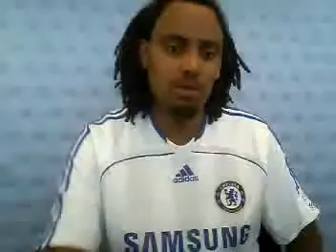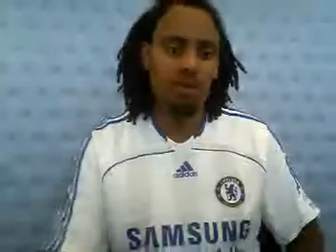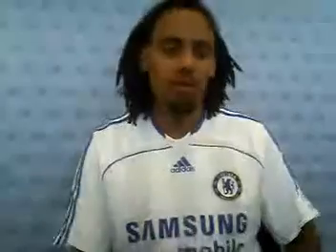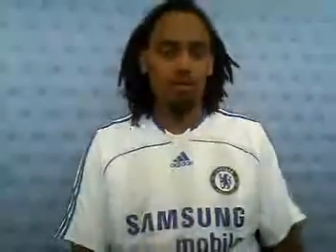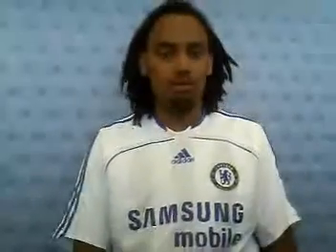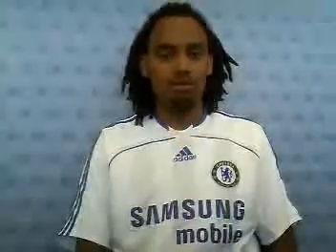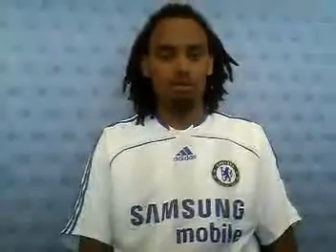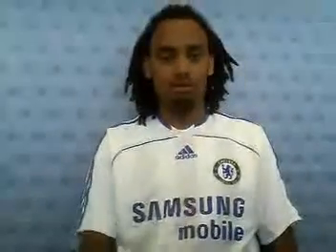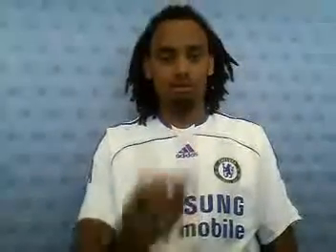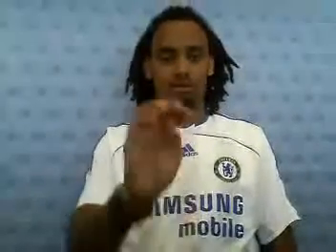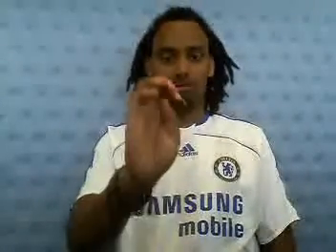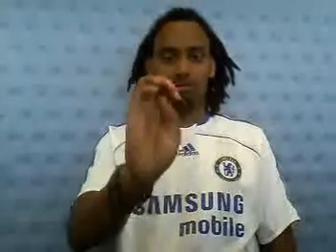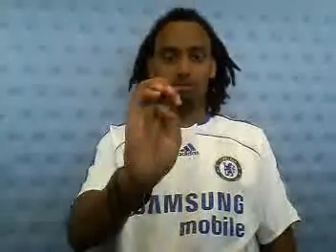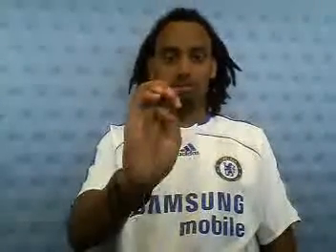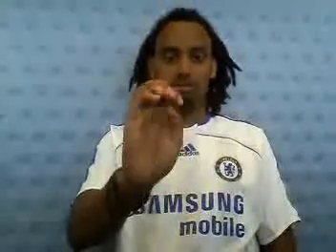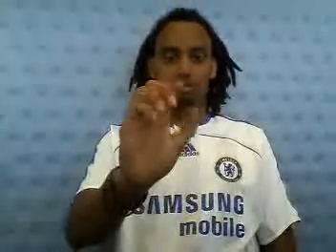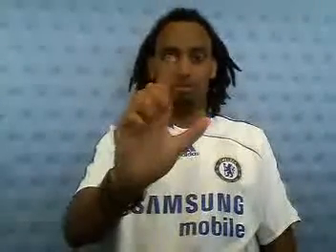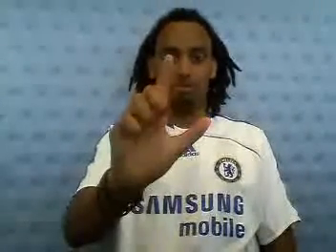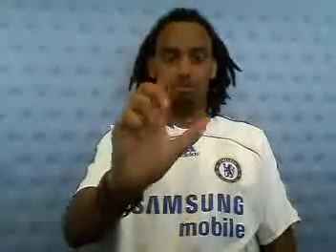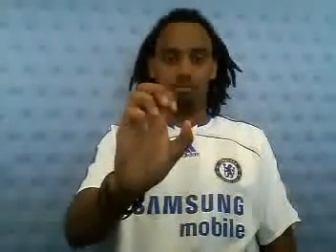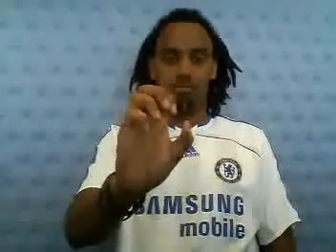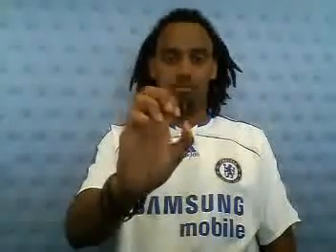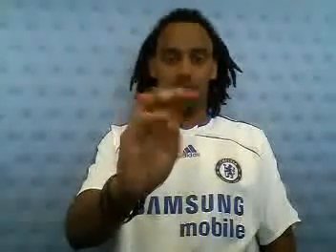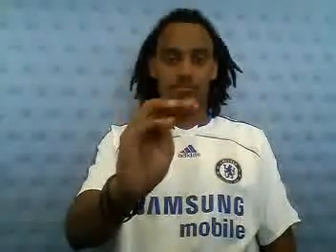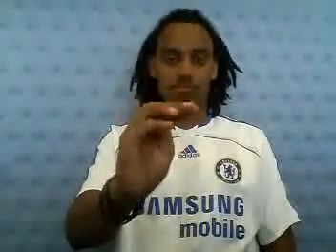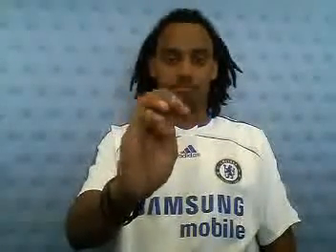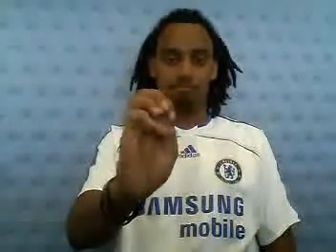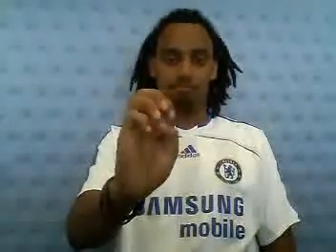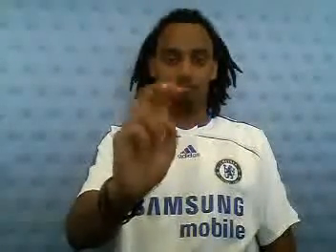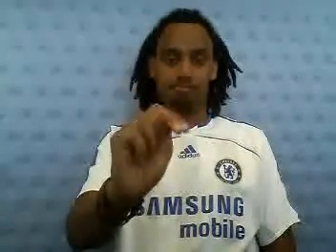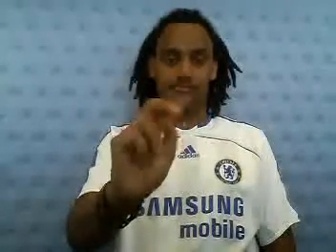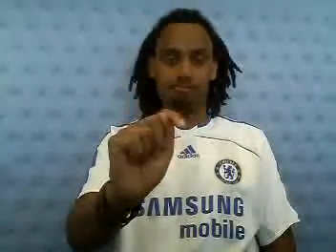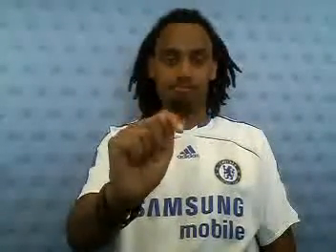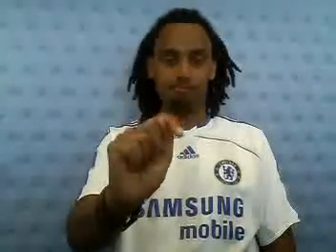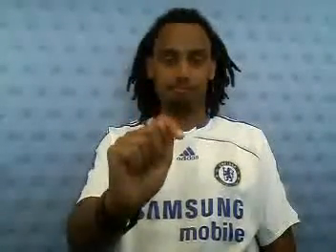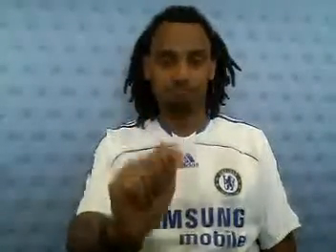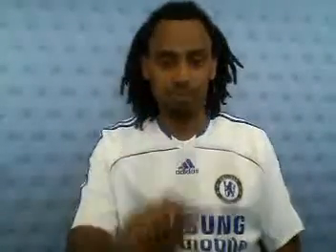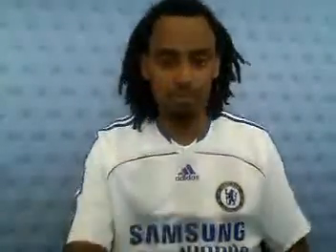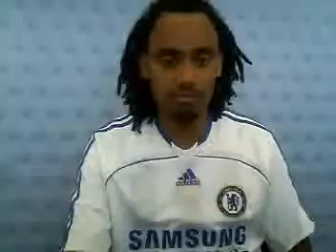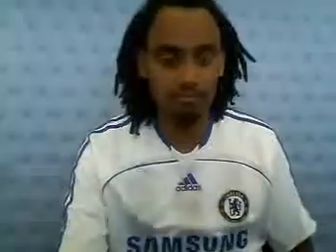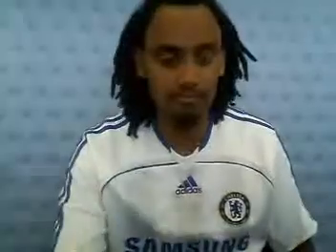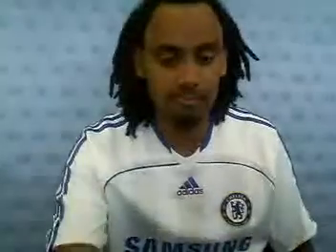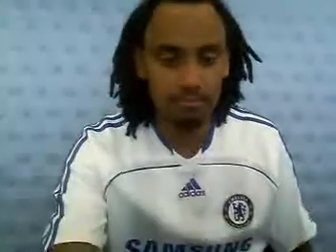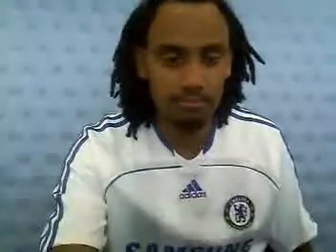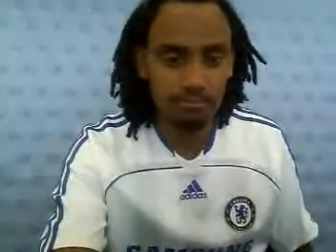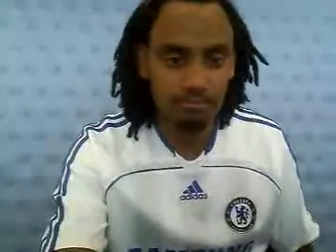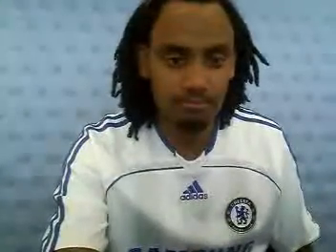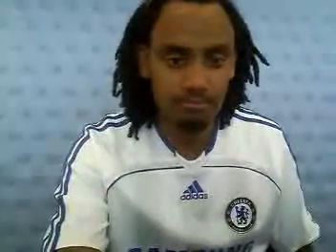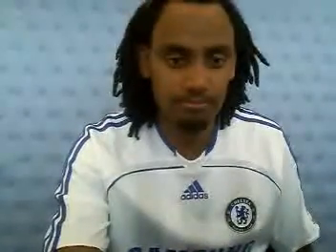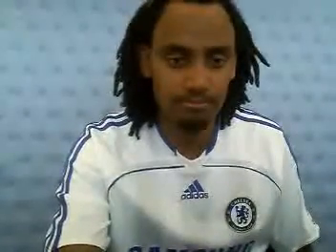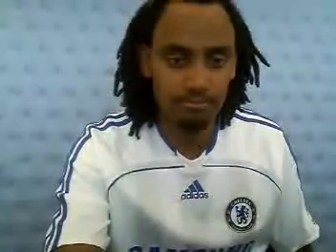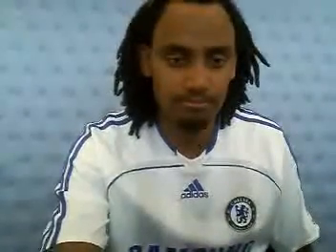Element